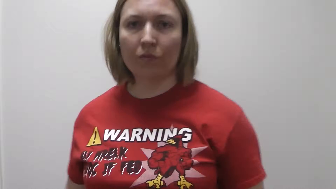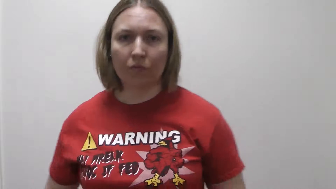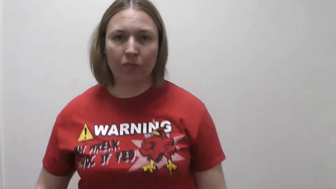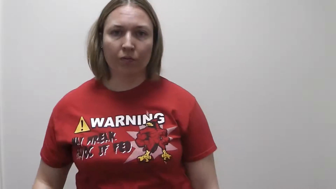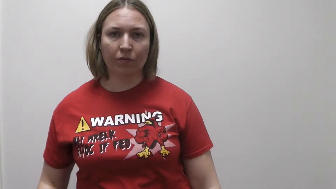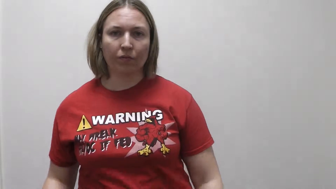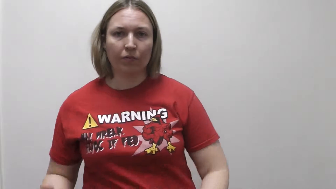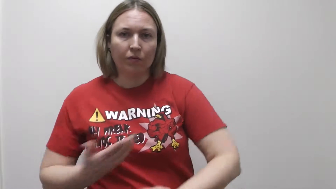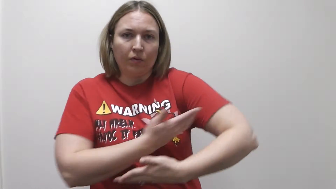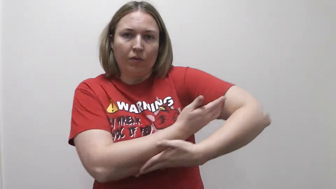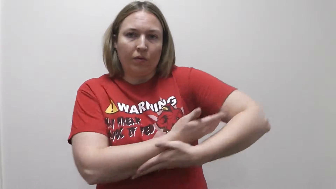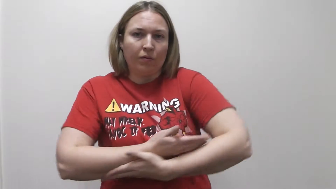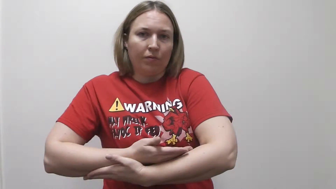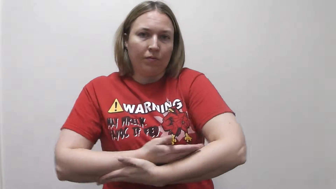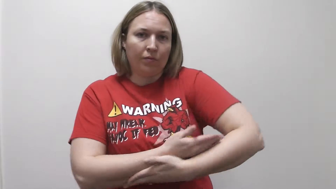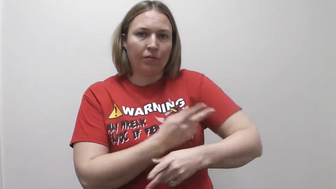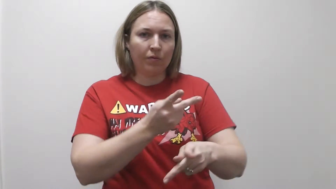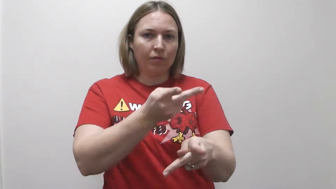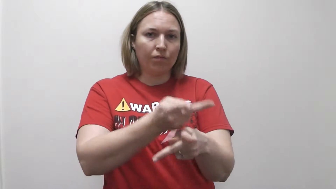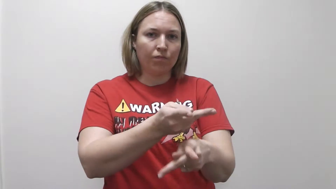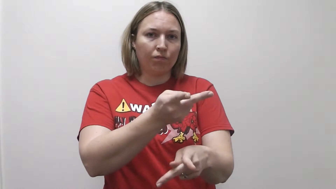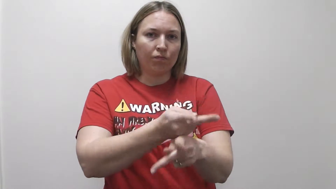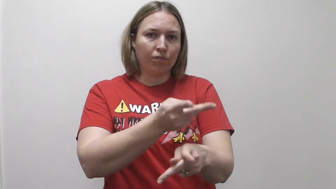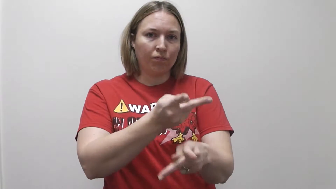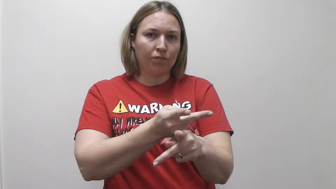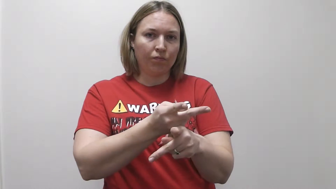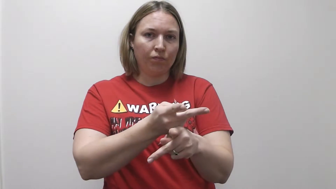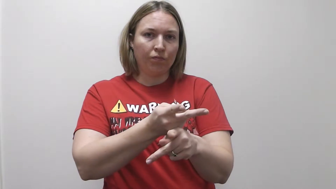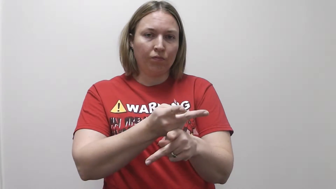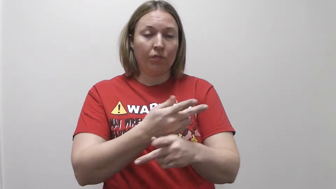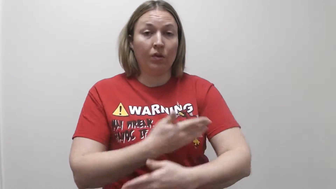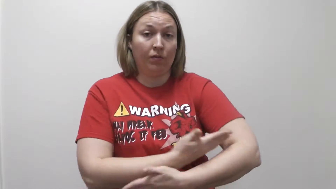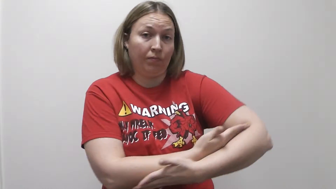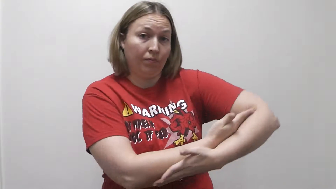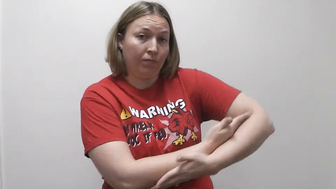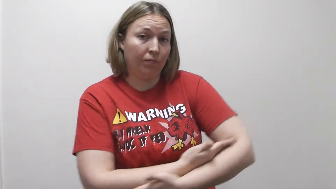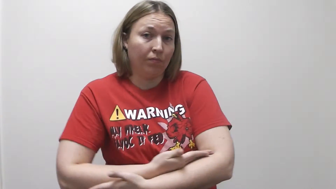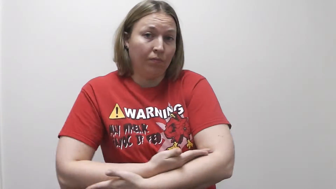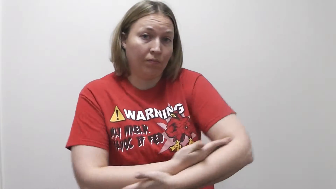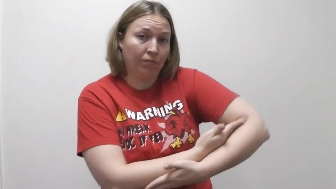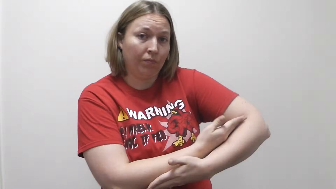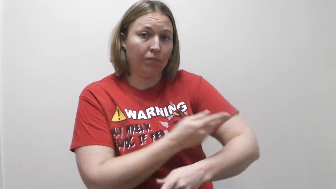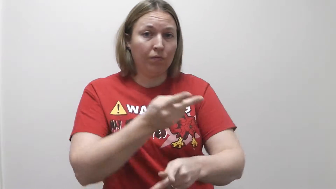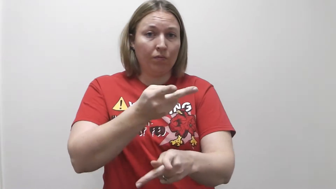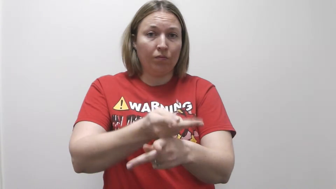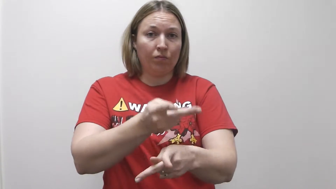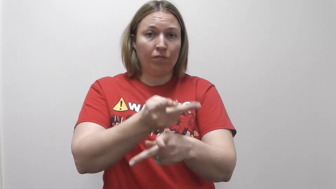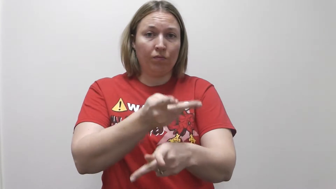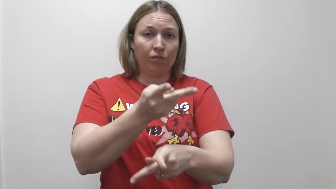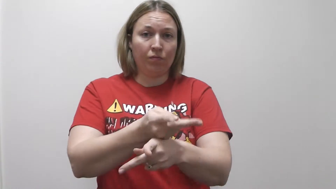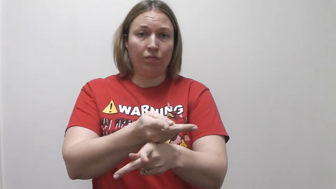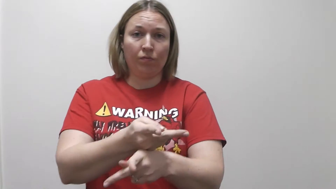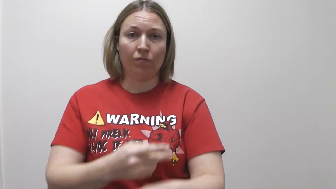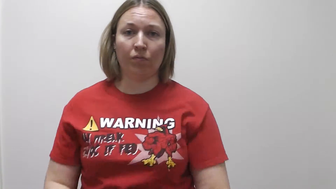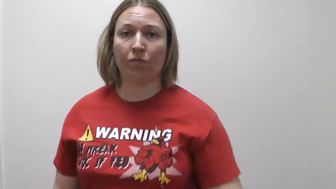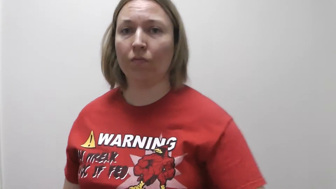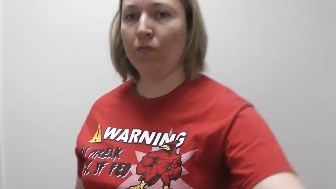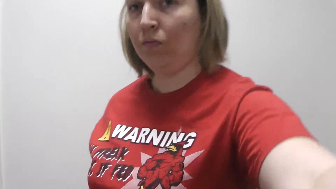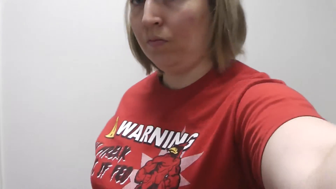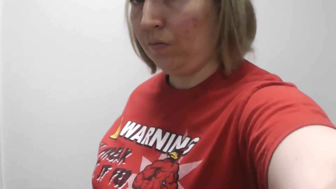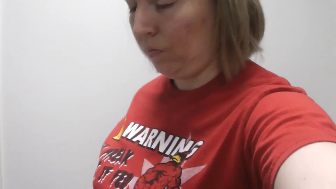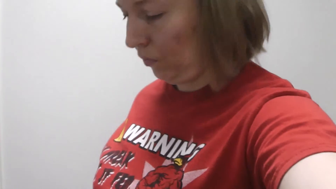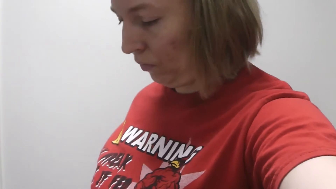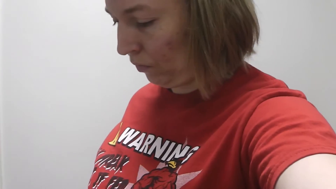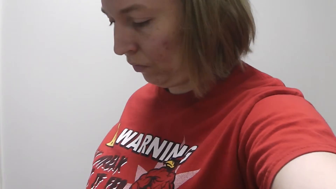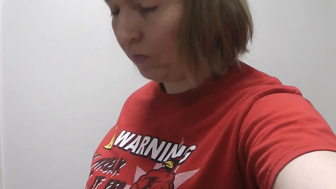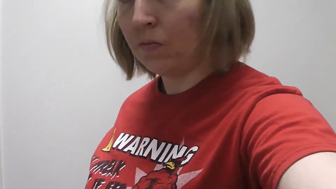BABY TAKE-CARE-OF